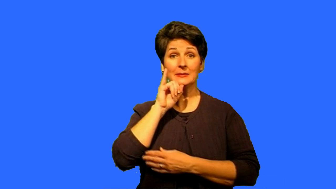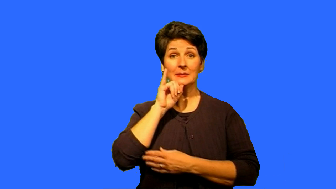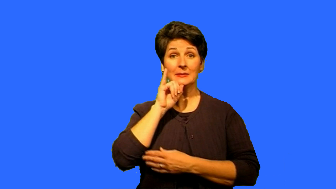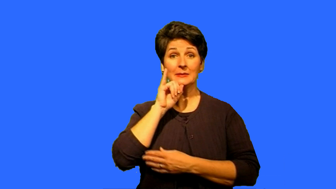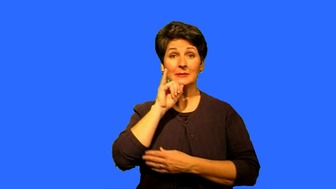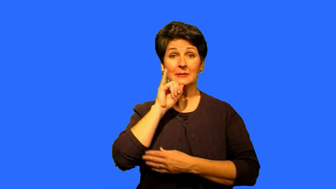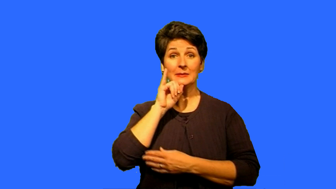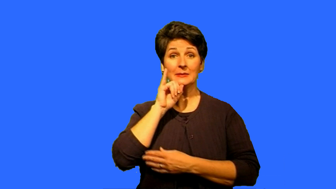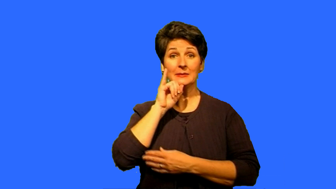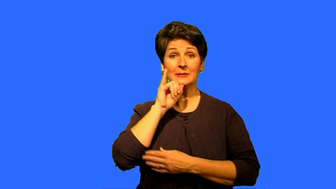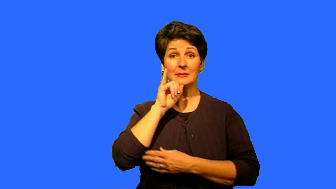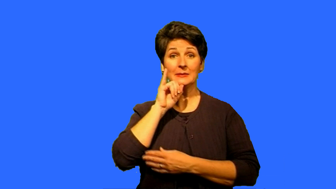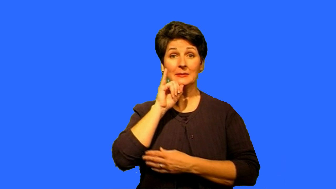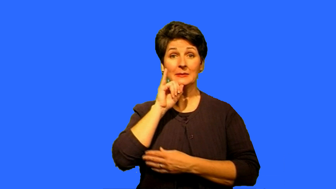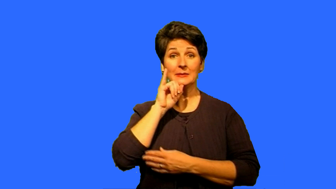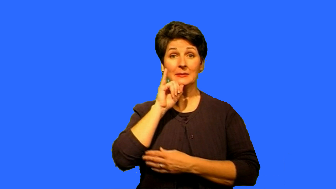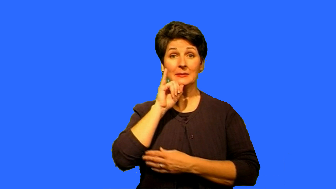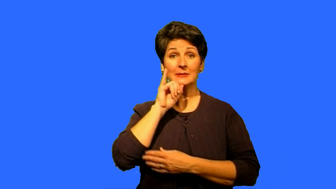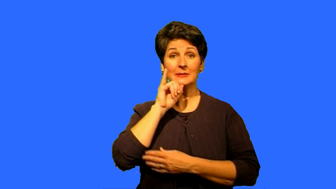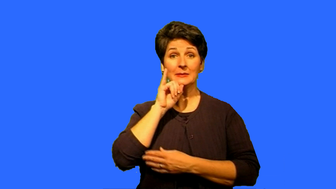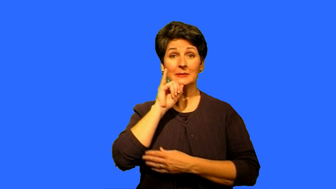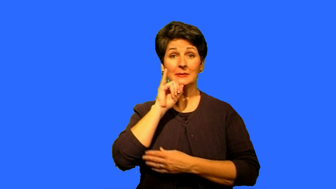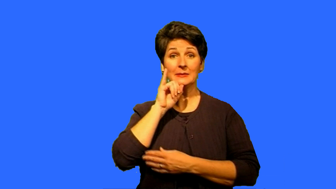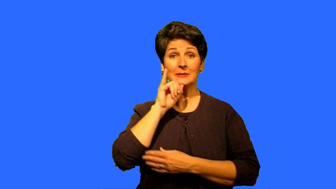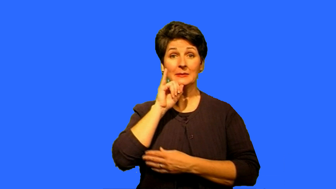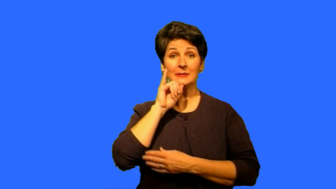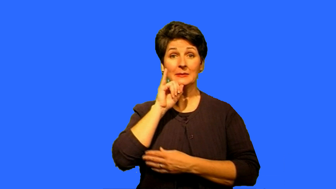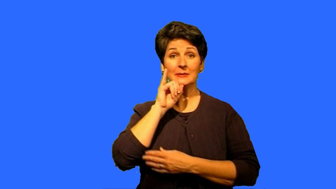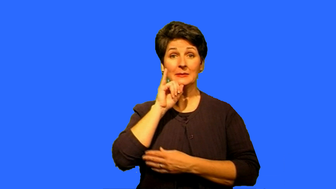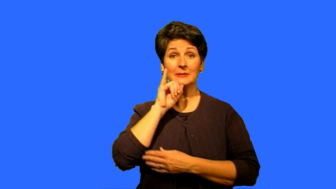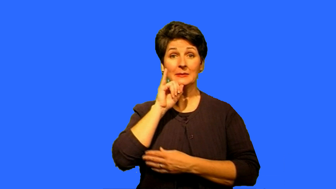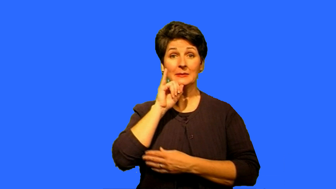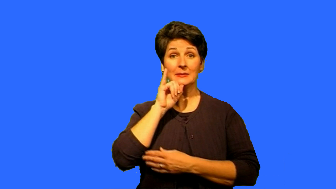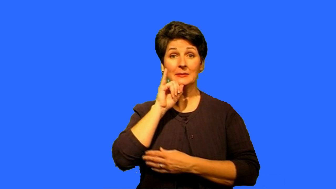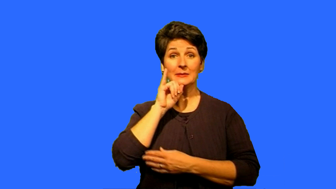isabella